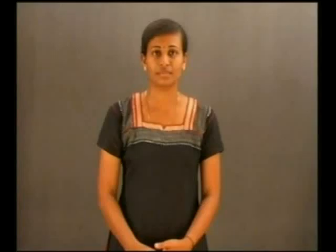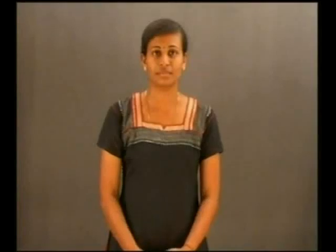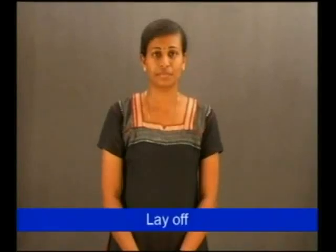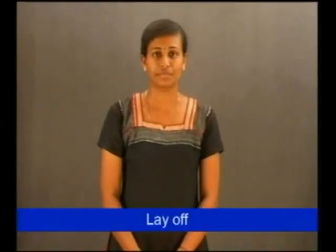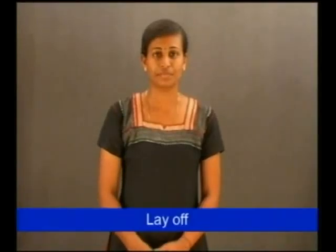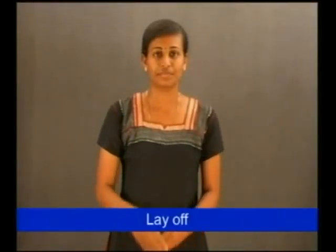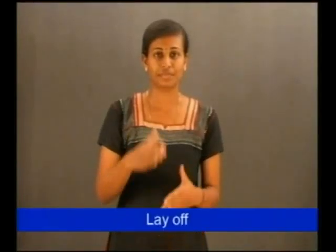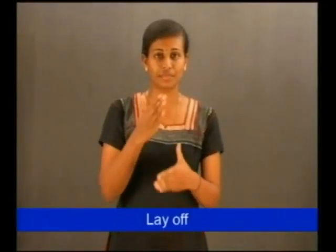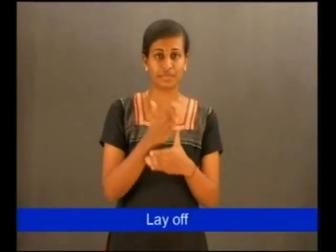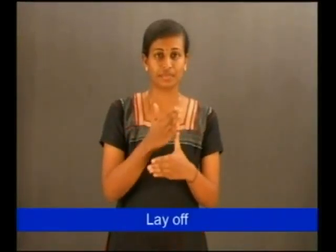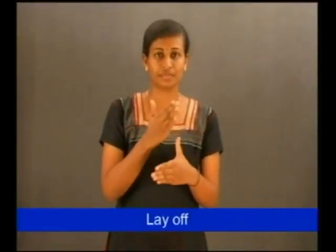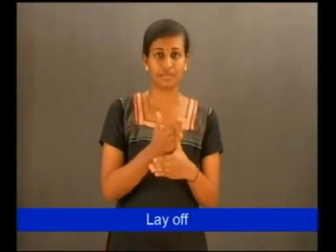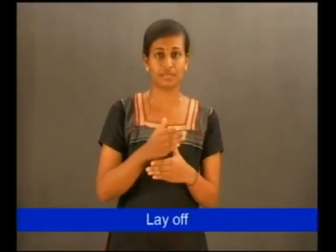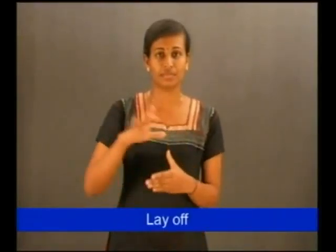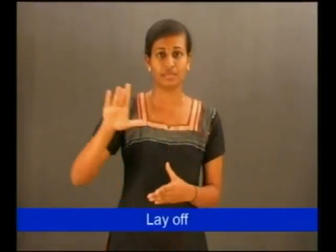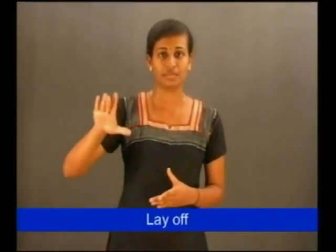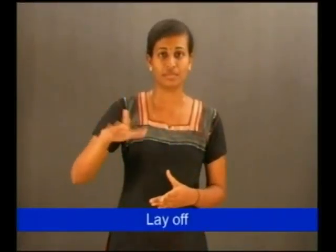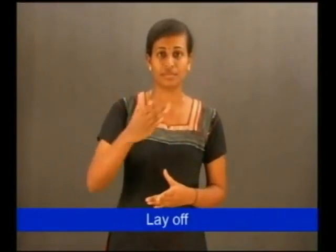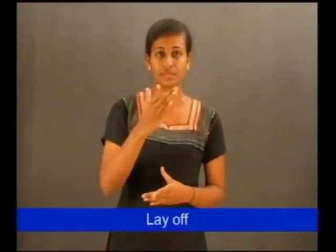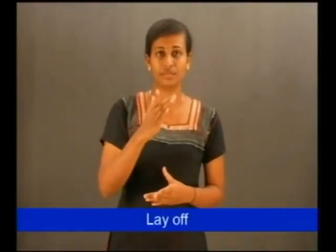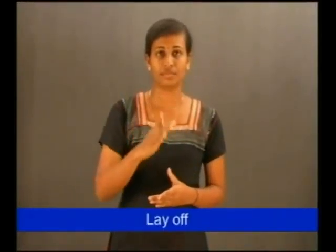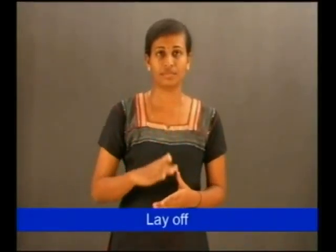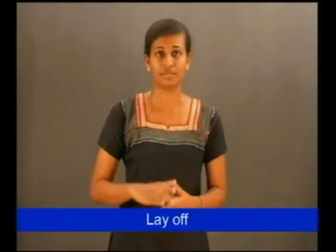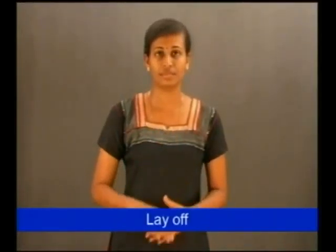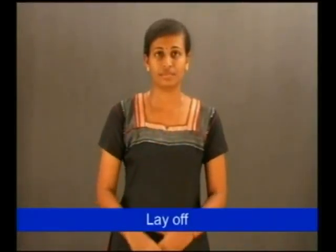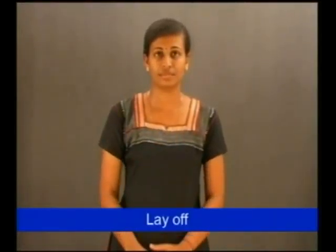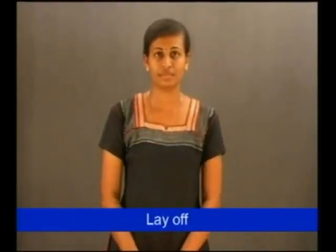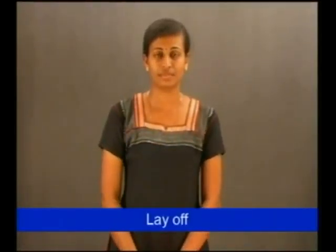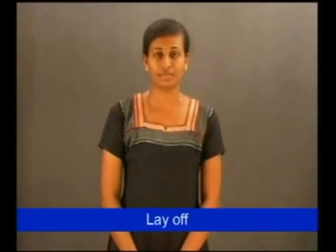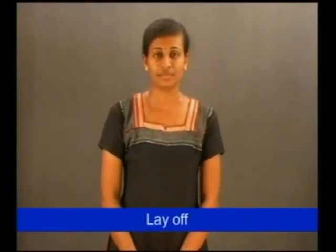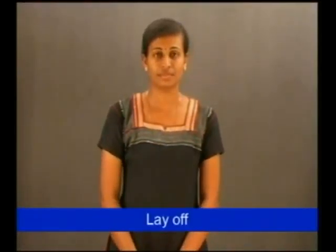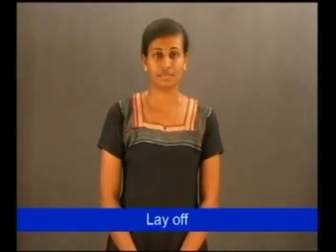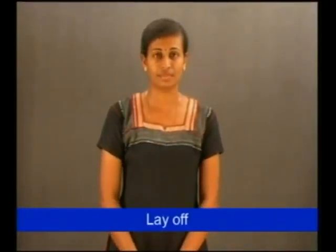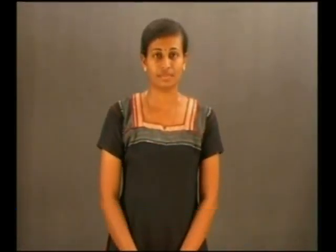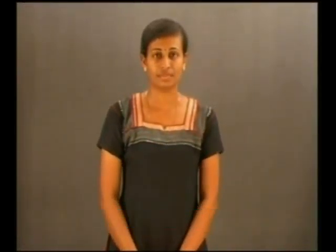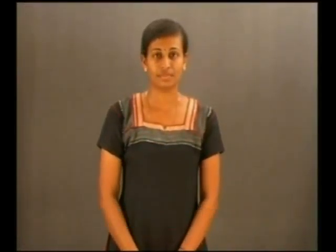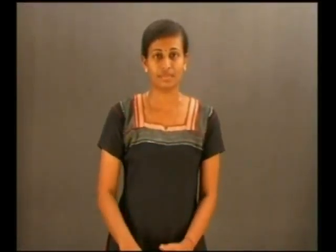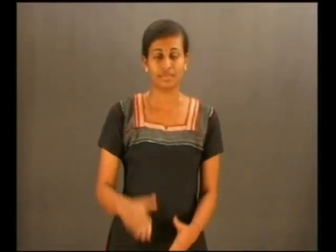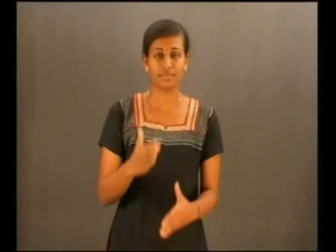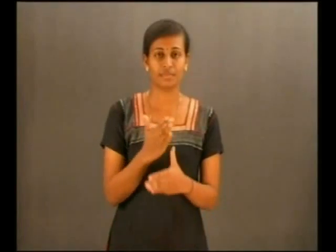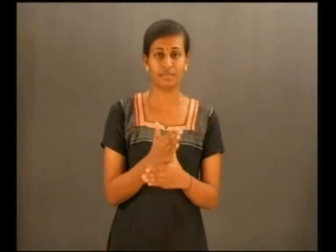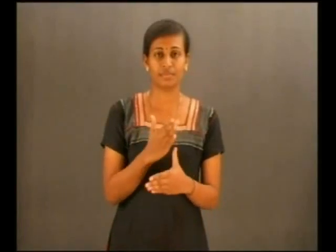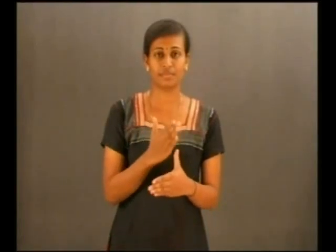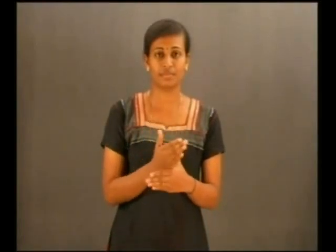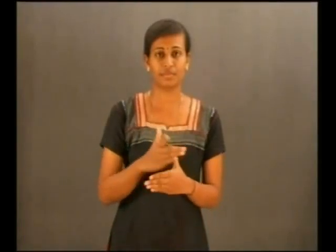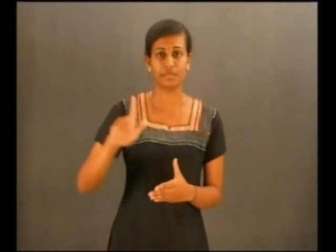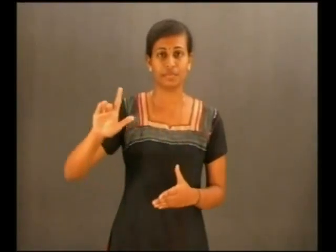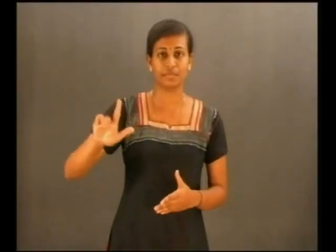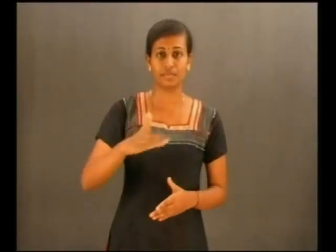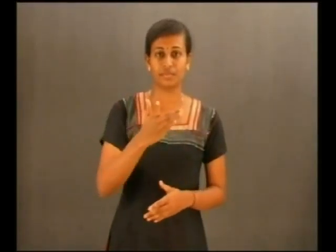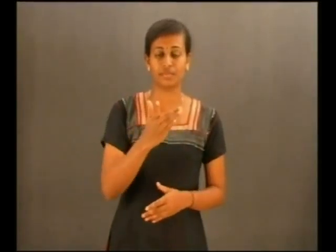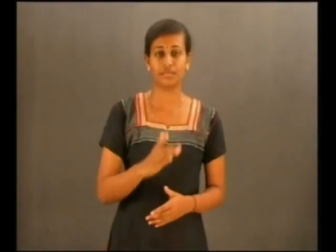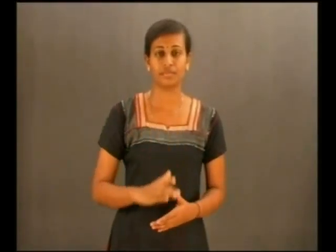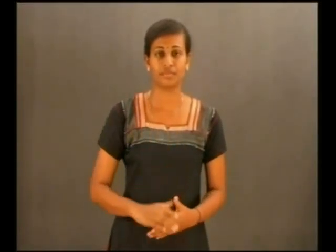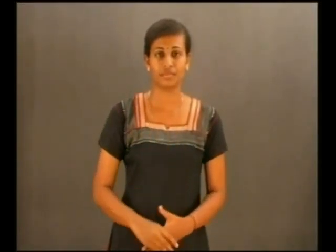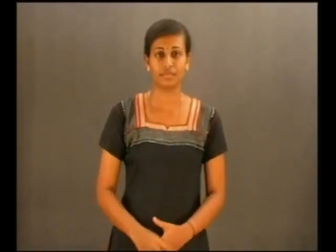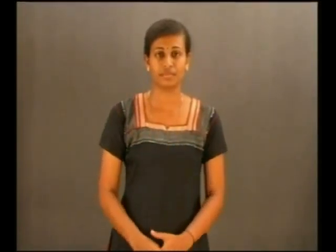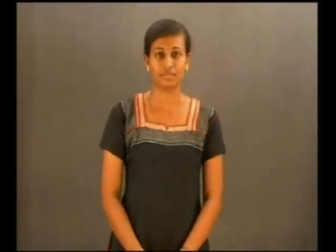Lay Off